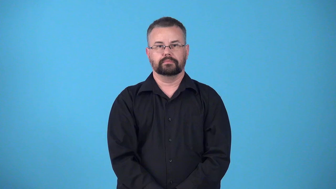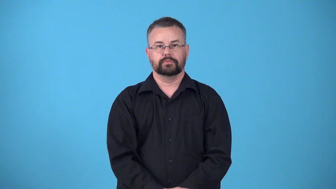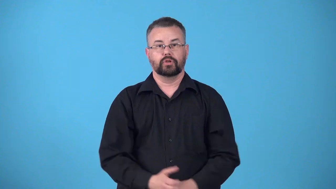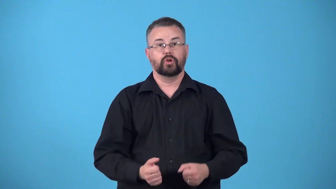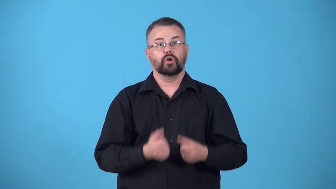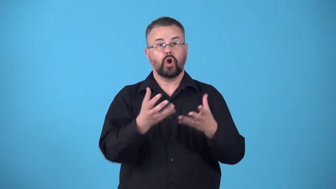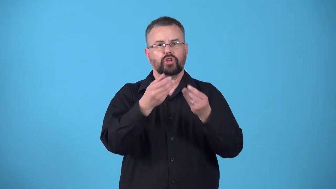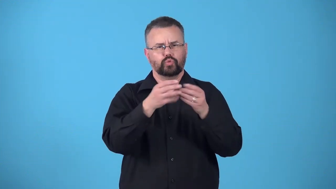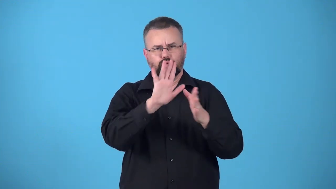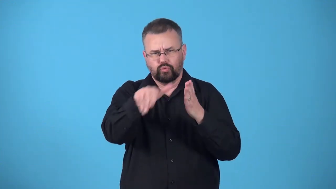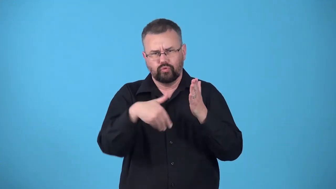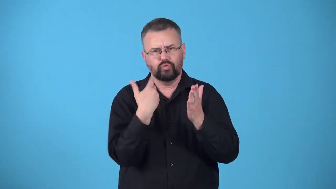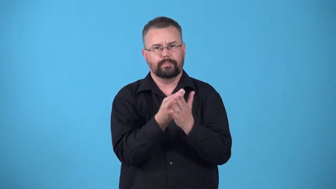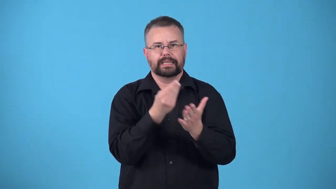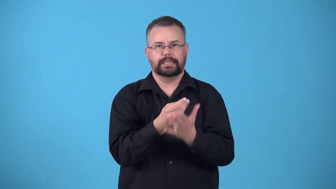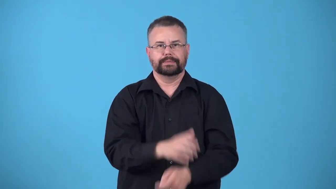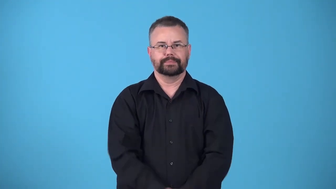broke the bank